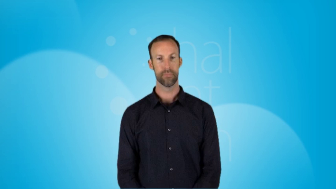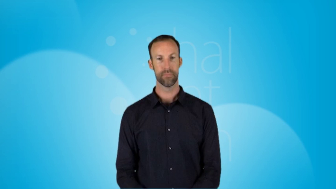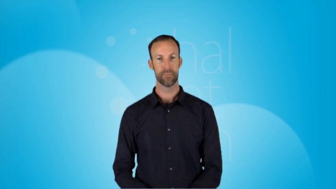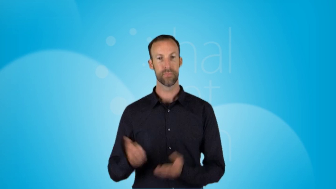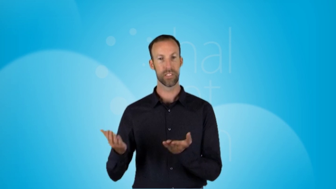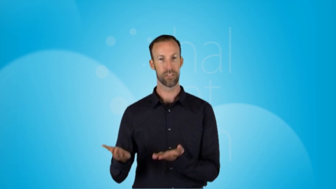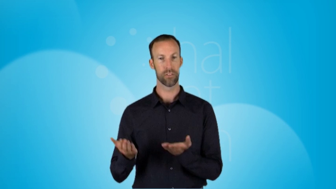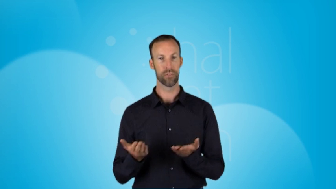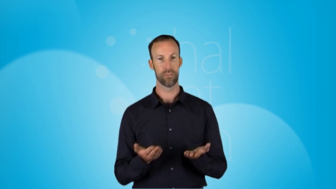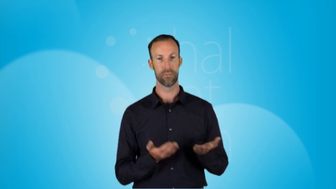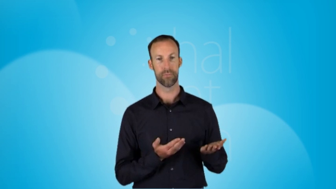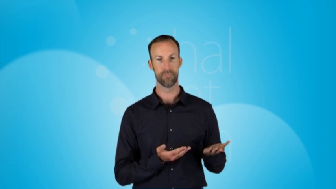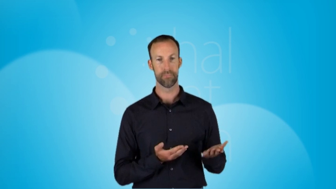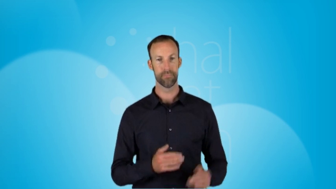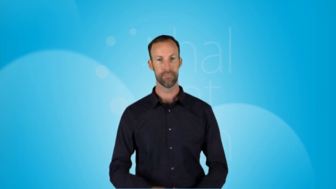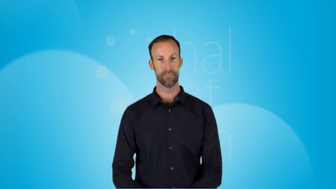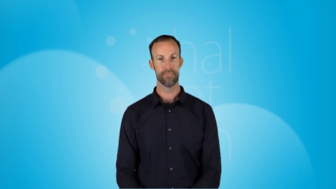carries